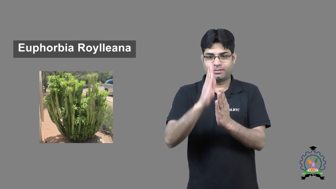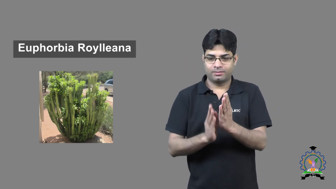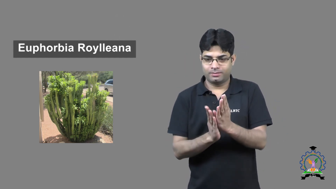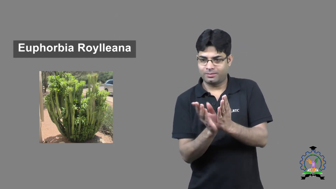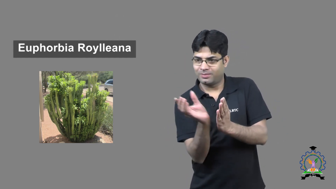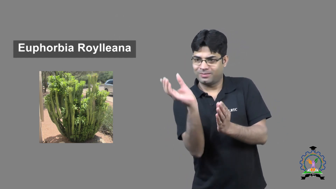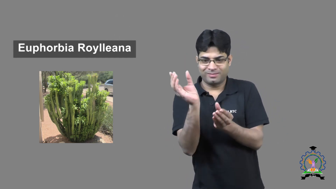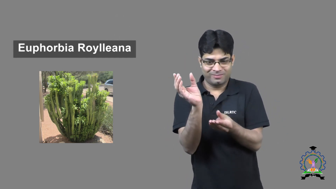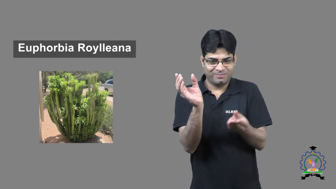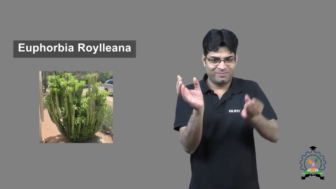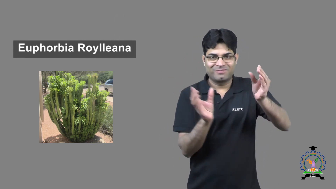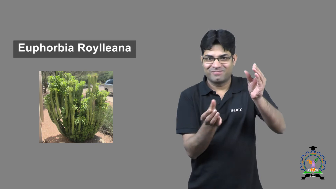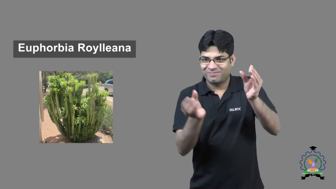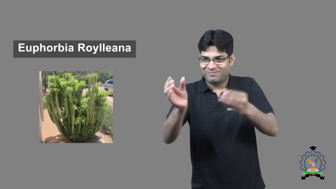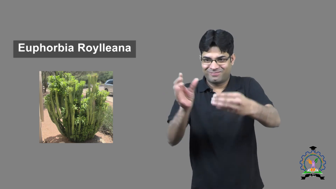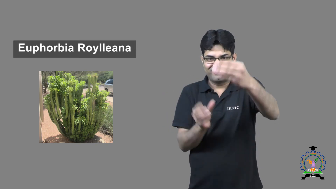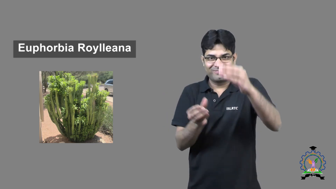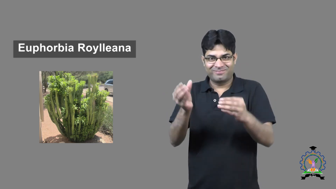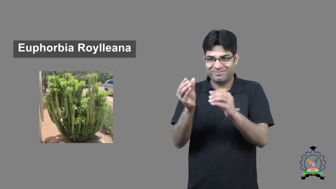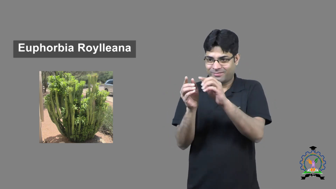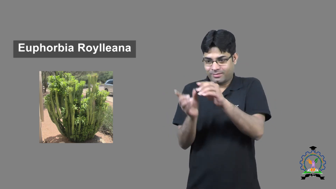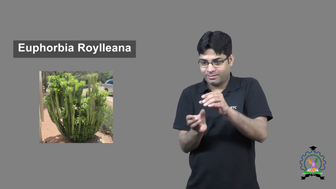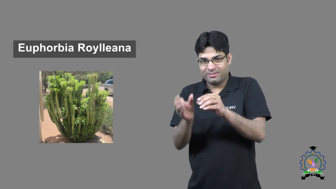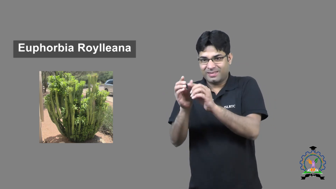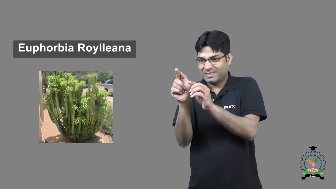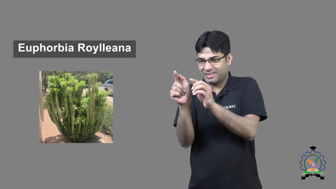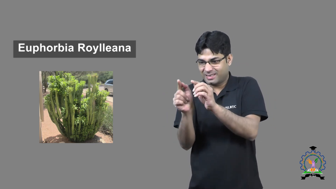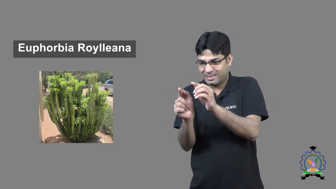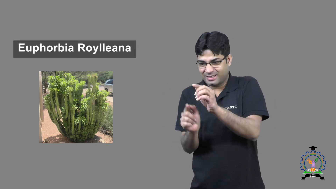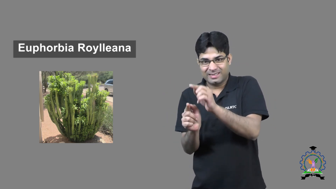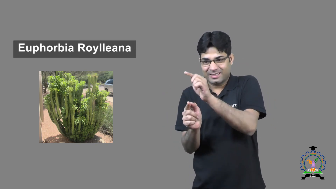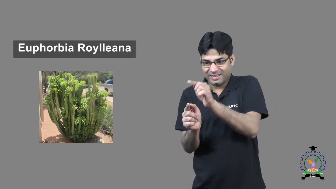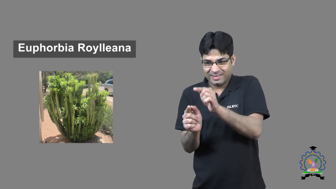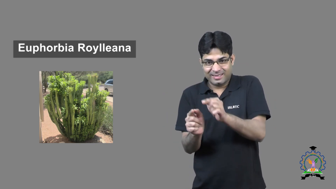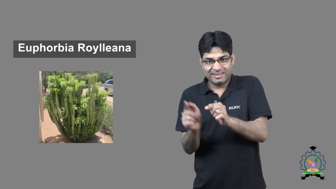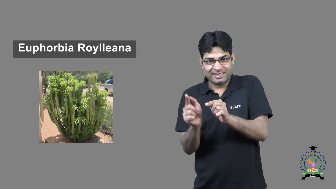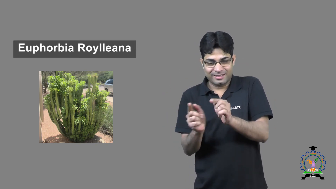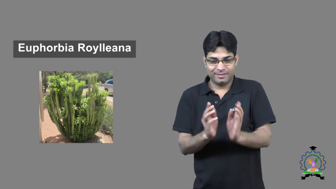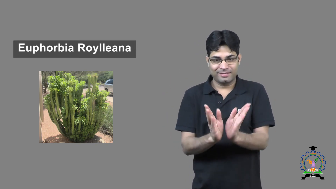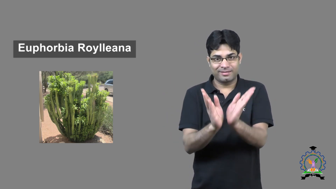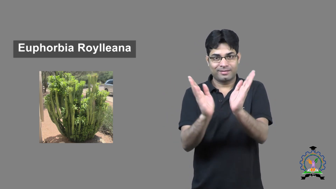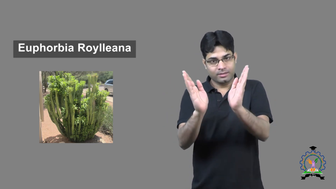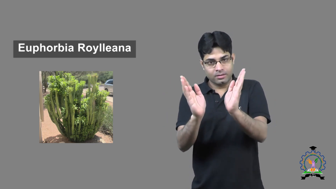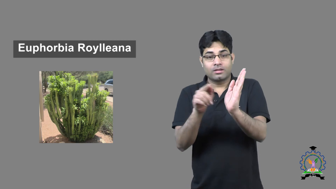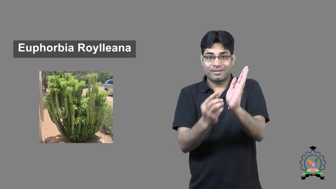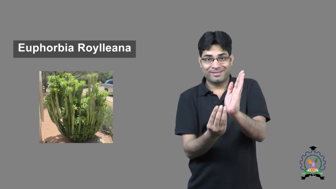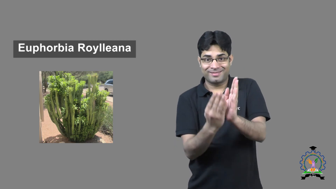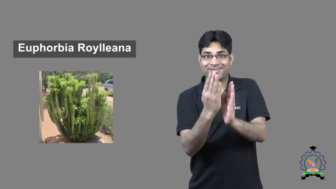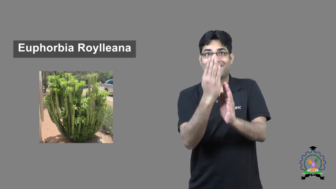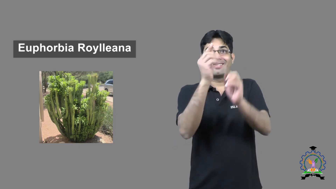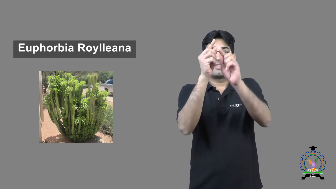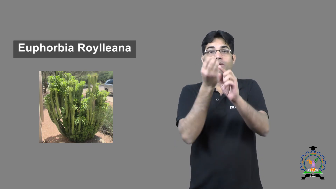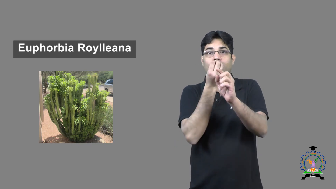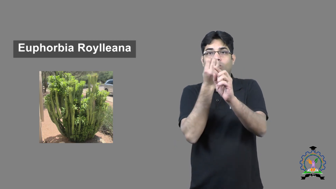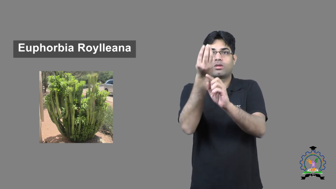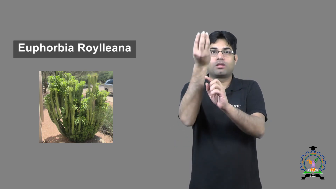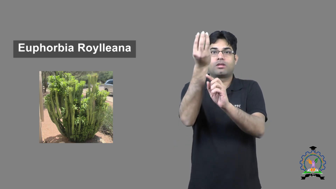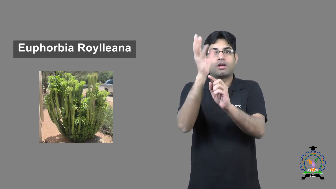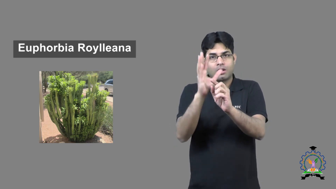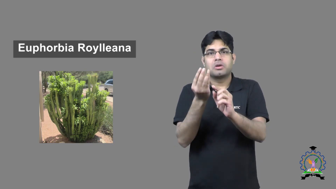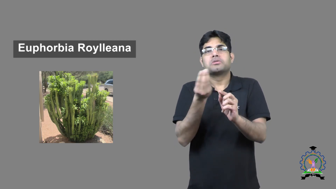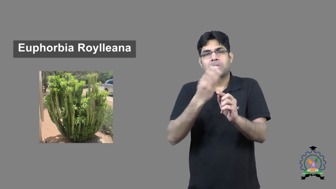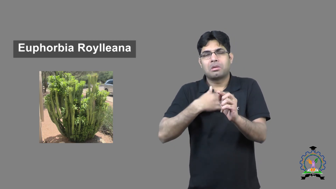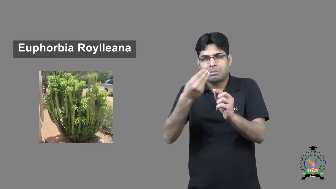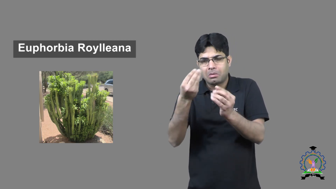Euphorbia Roylleana